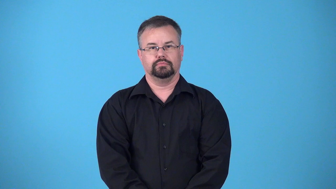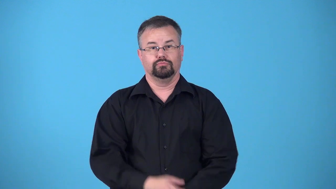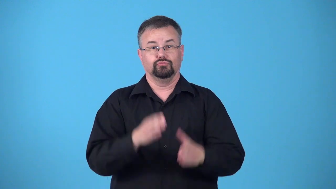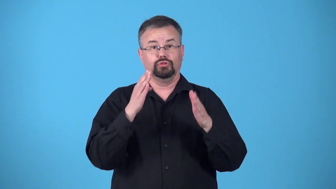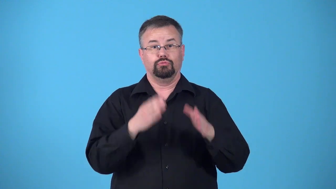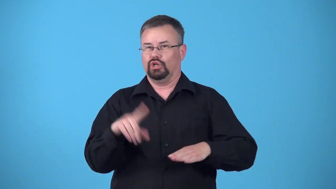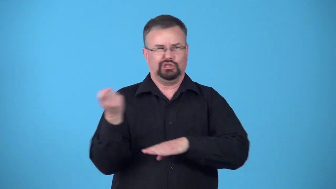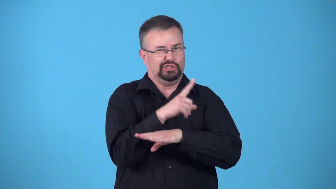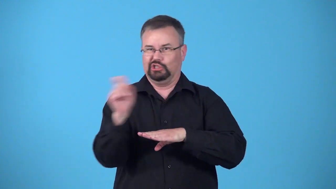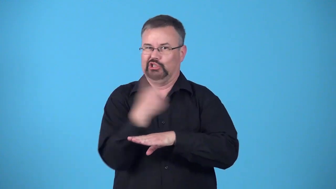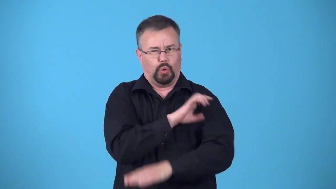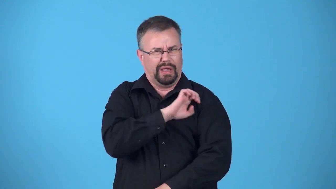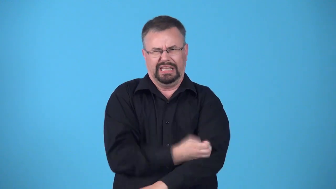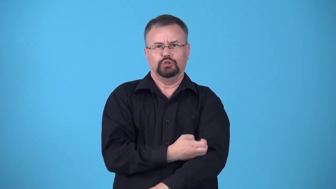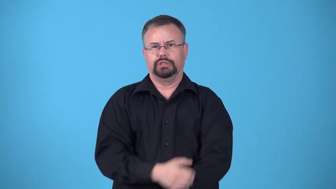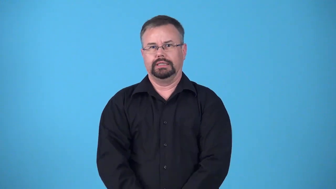live wire